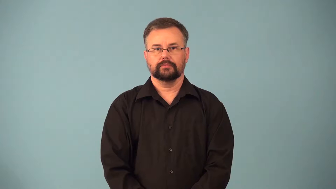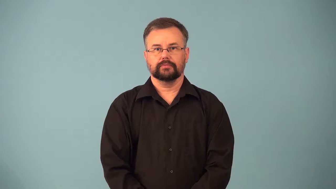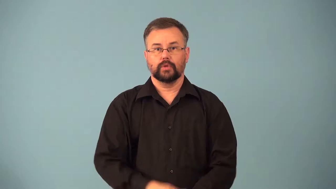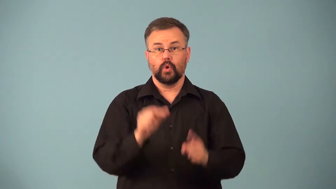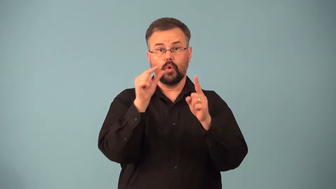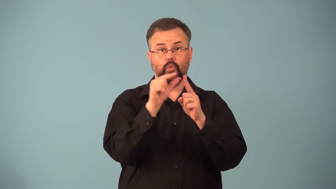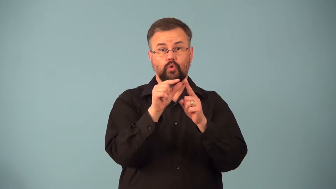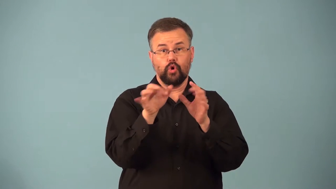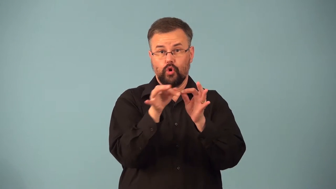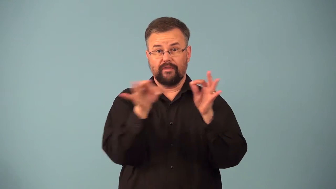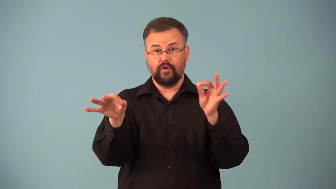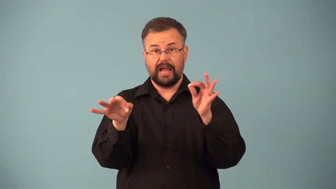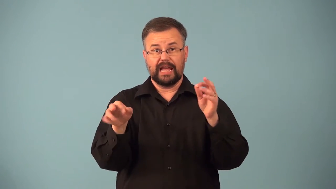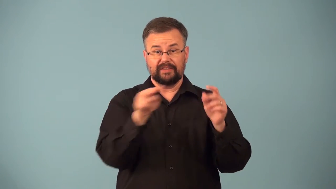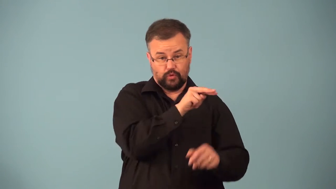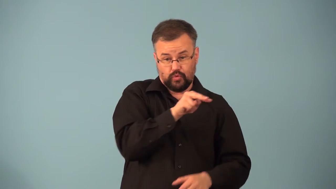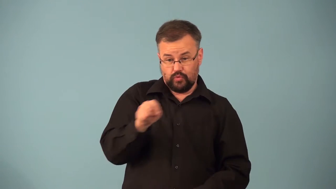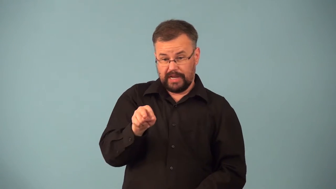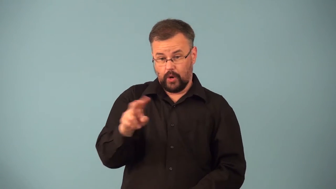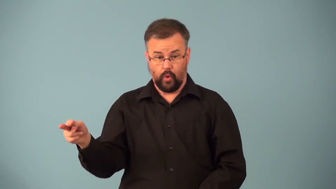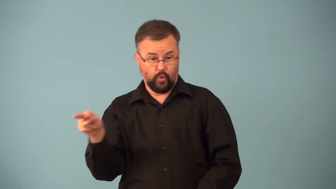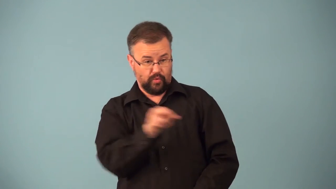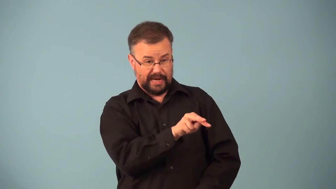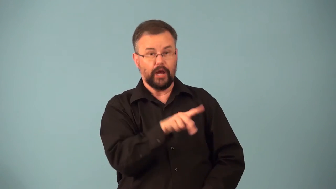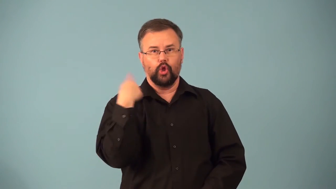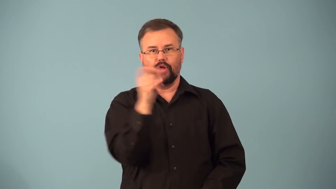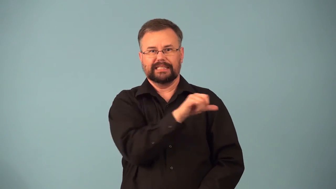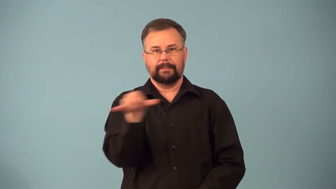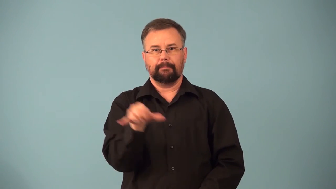palindrome